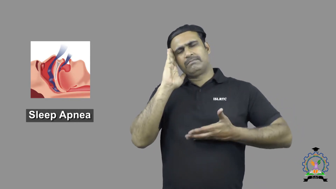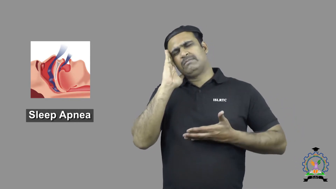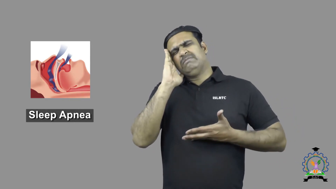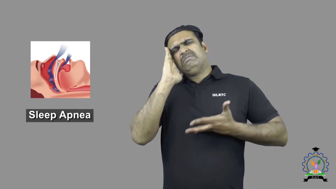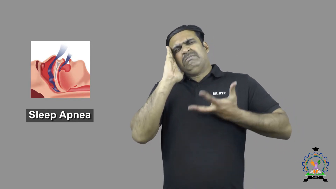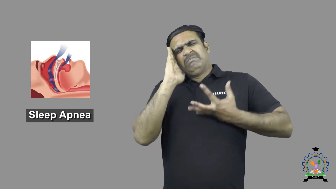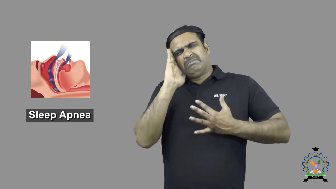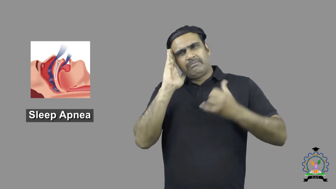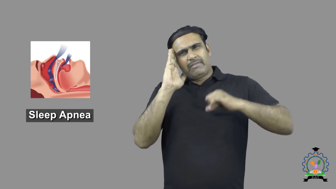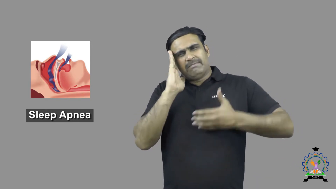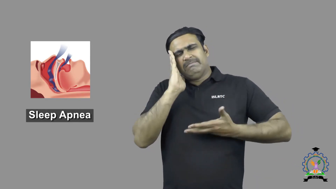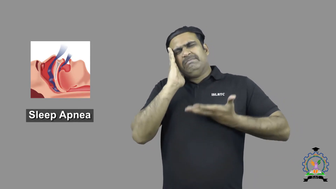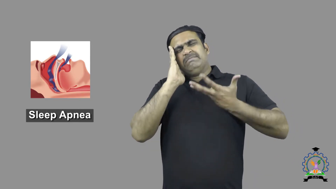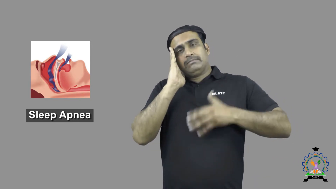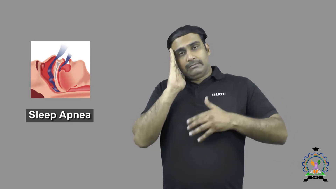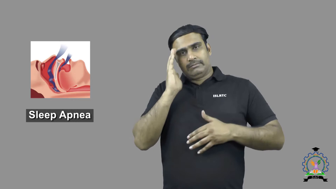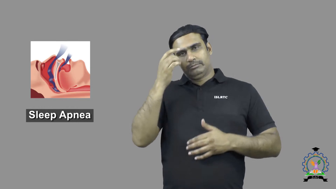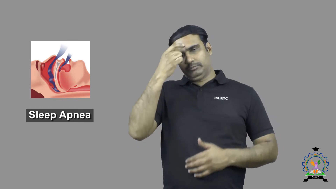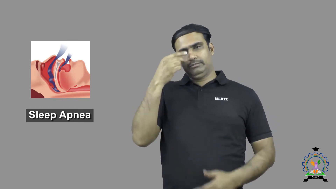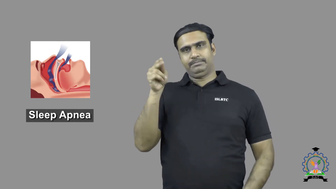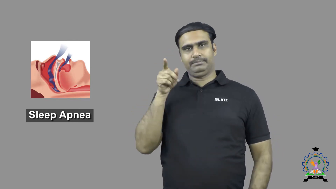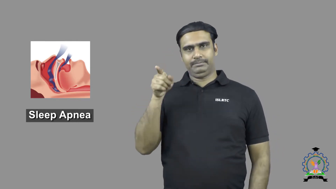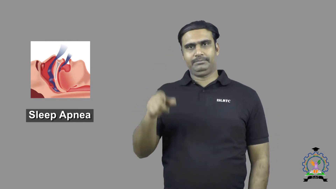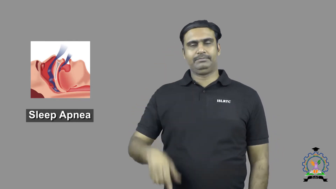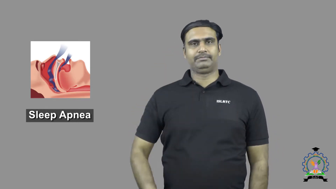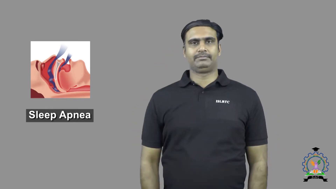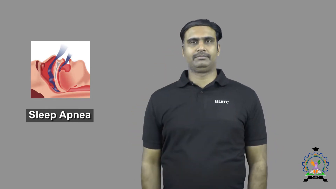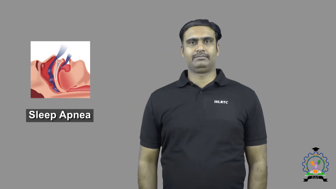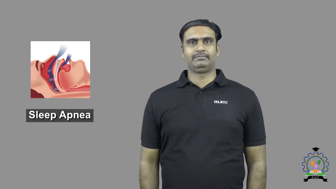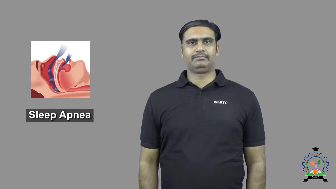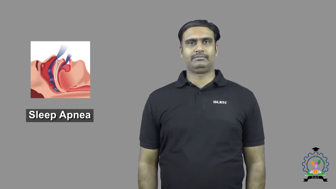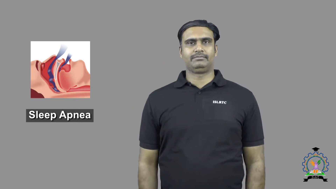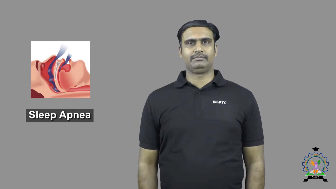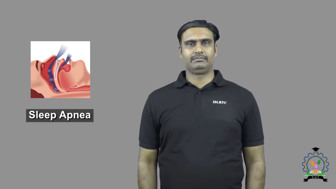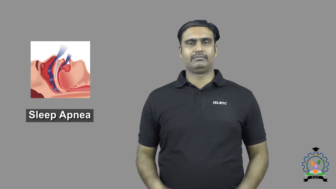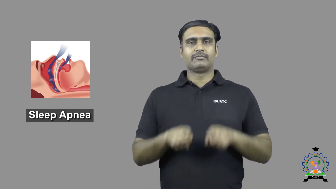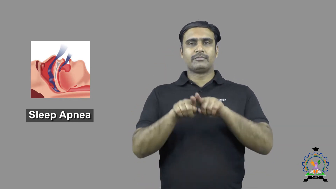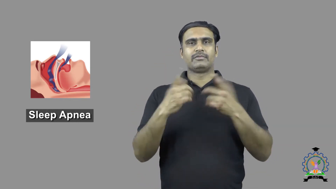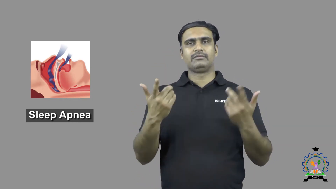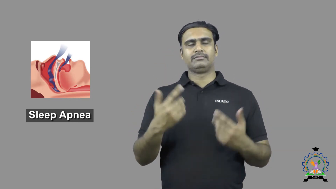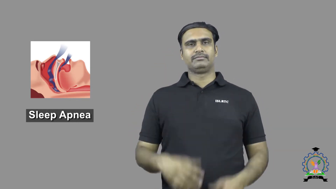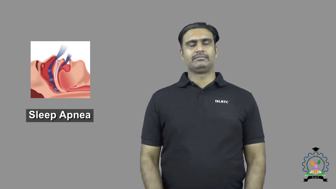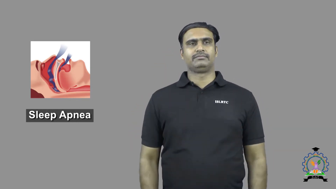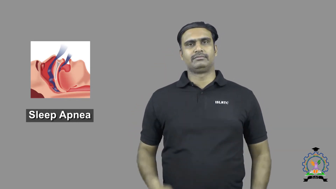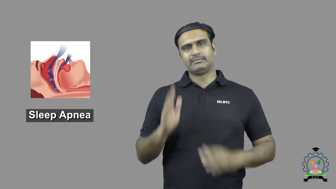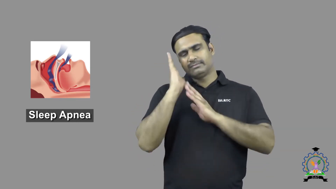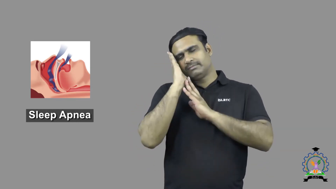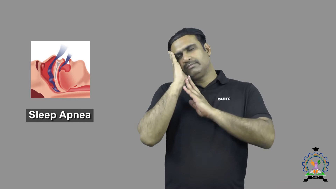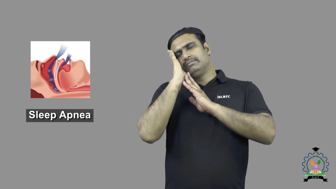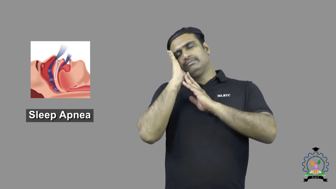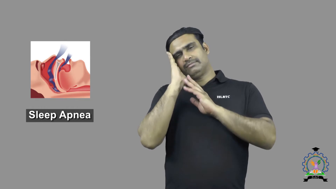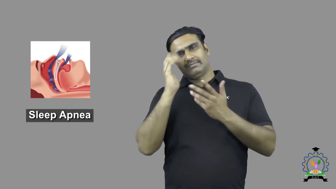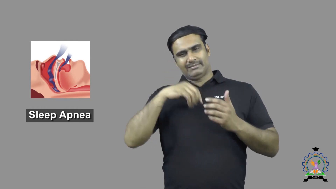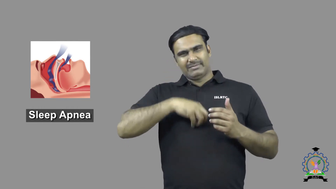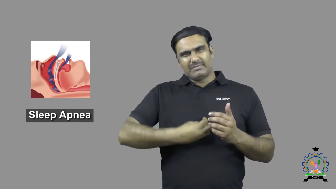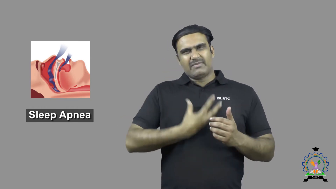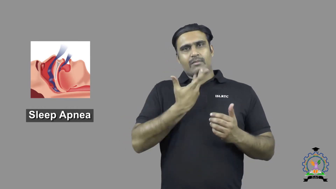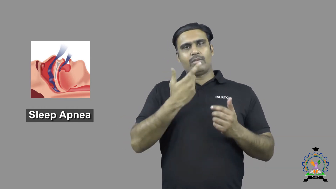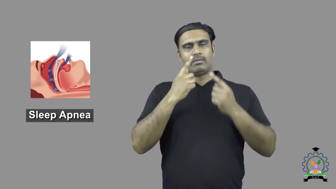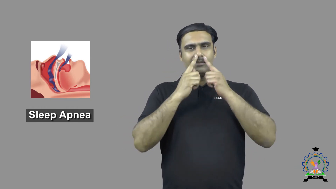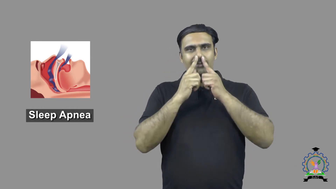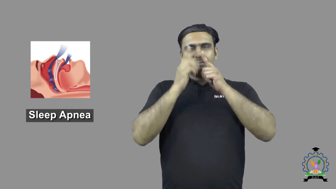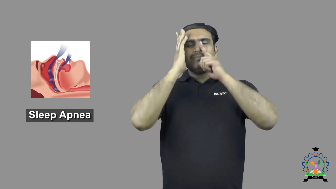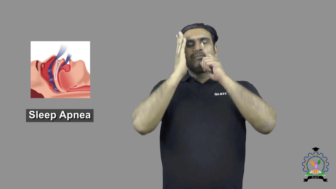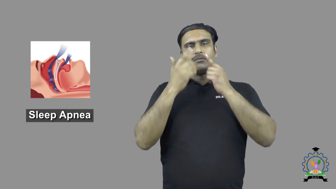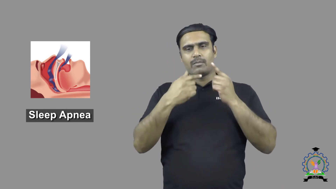Sleep Apnea